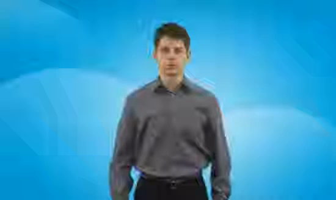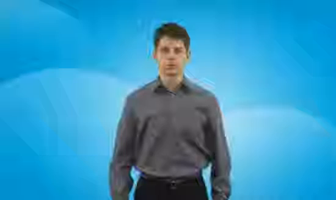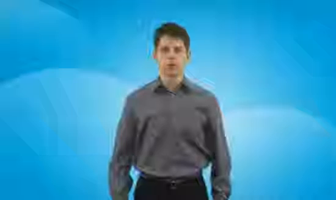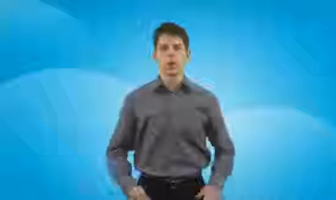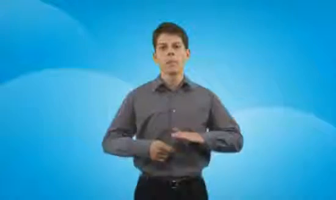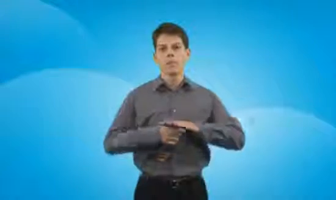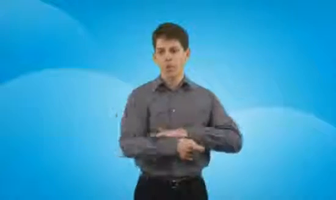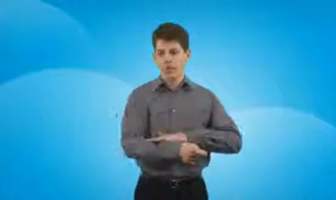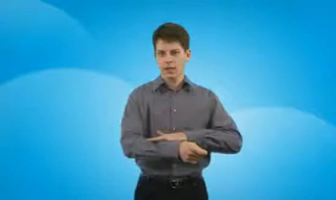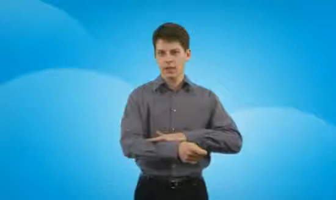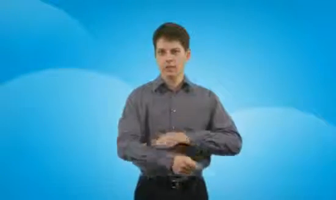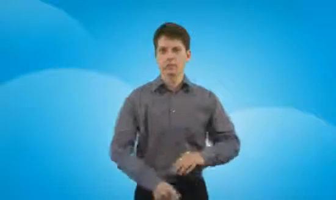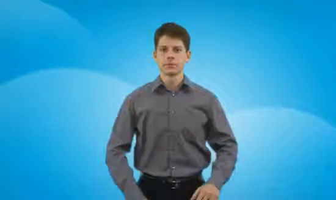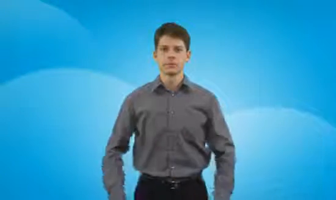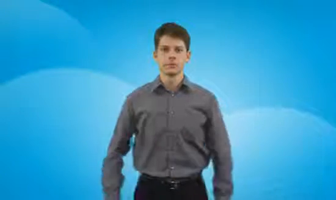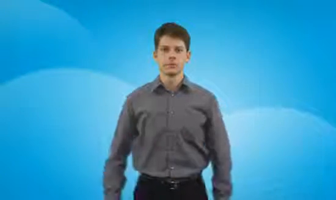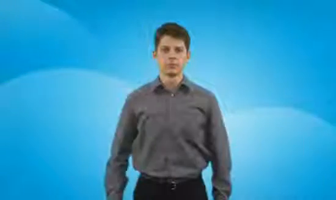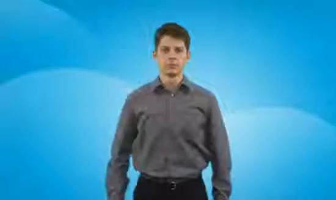Professional